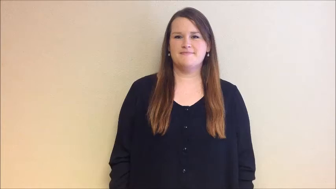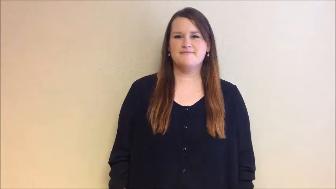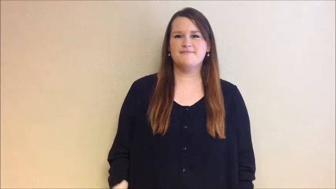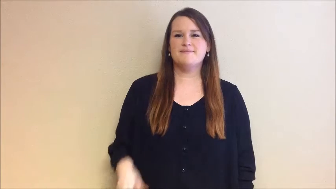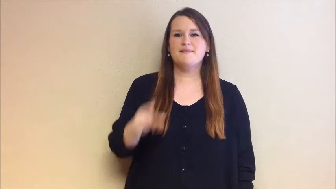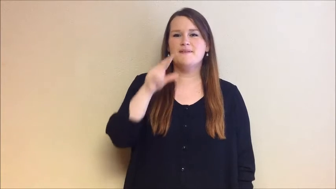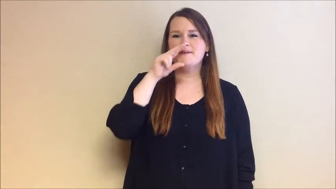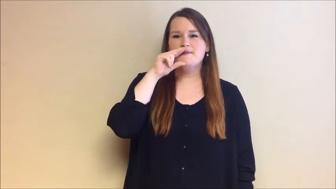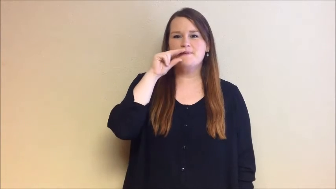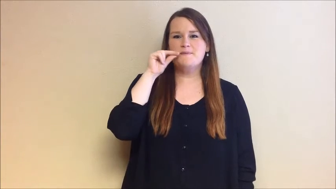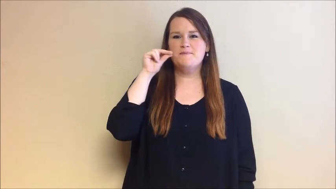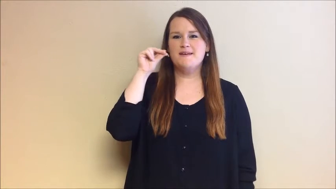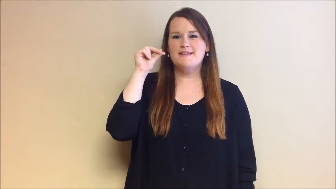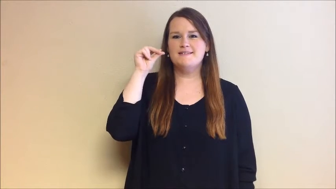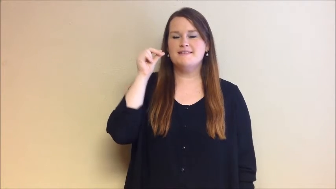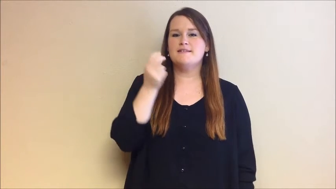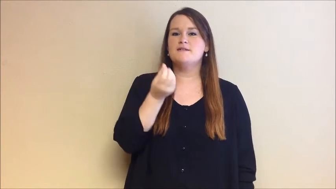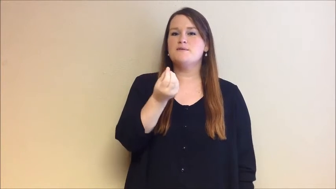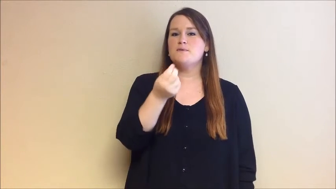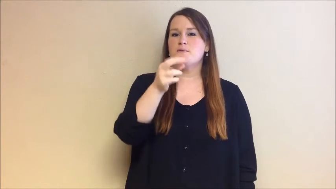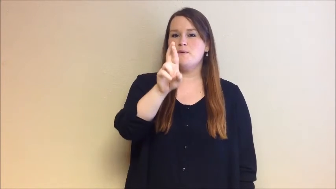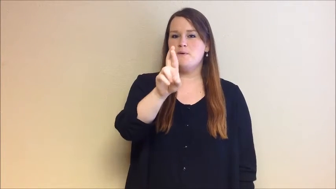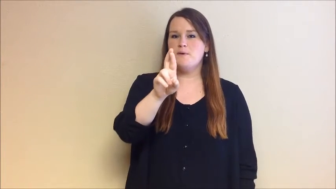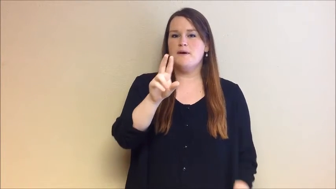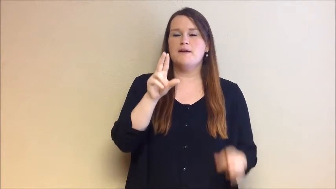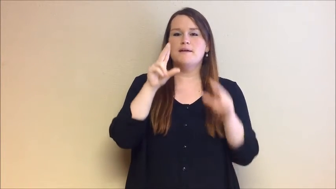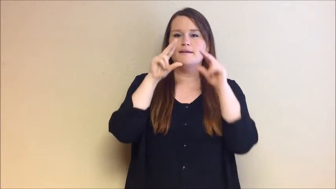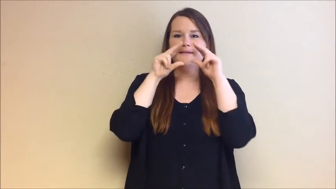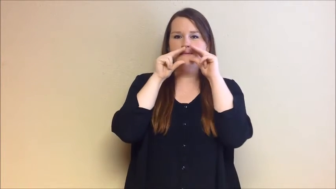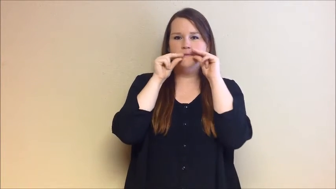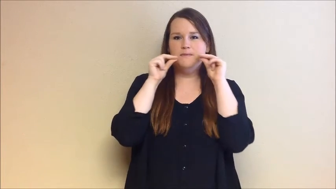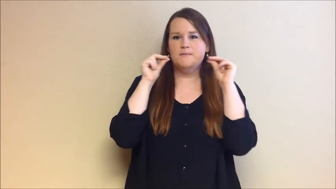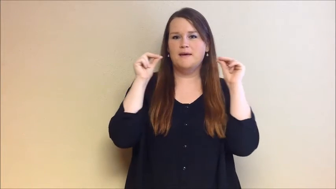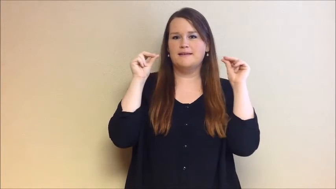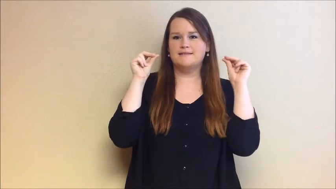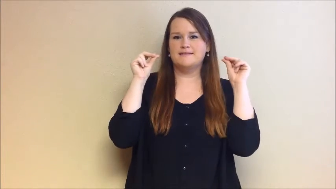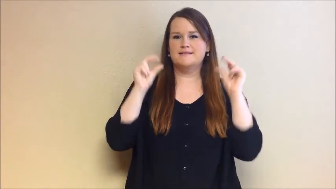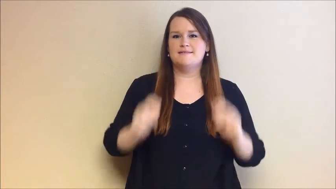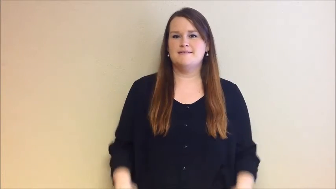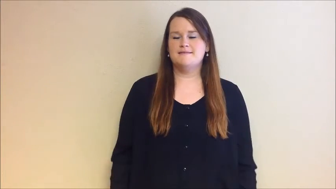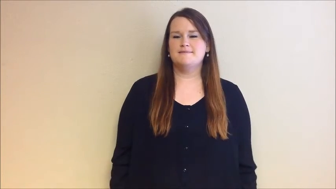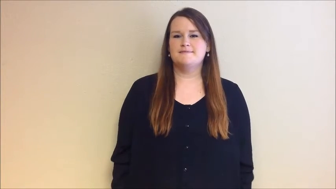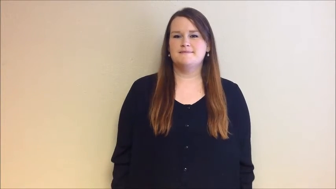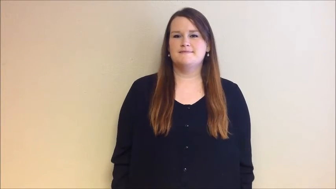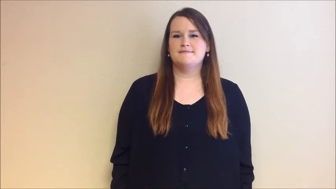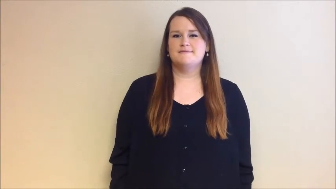Damascus